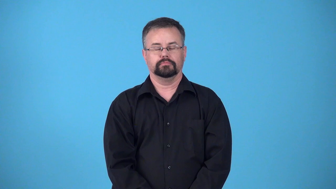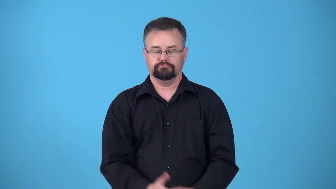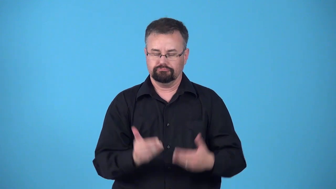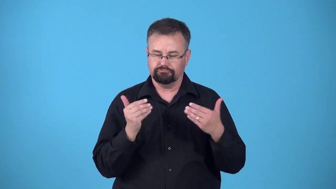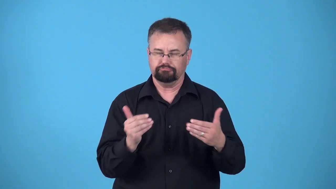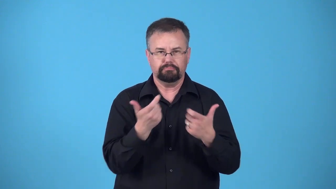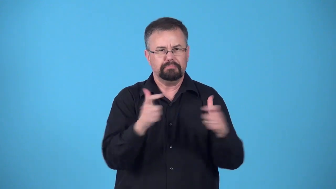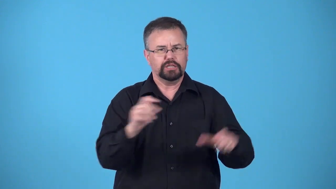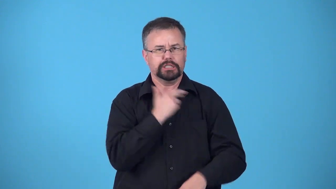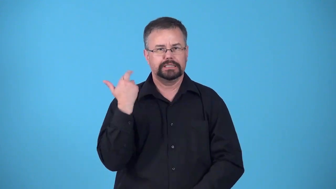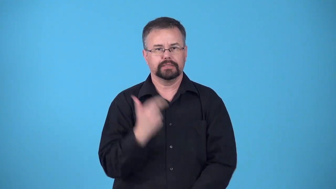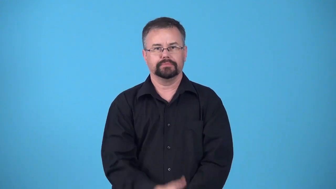throw caution to the wind